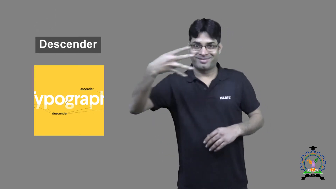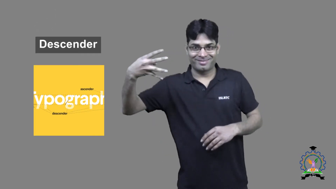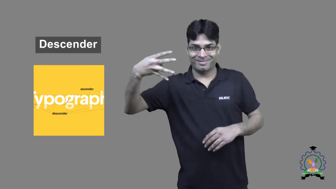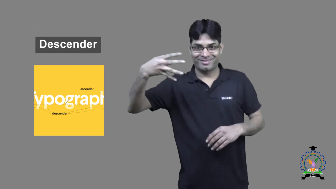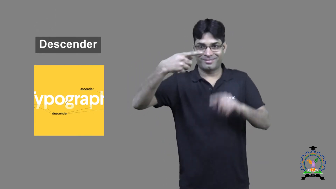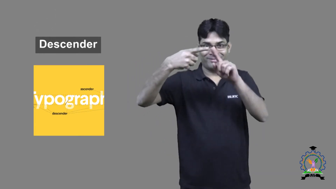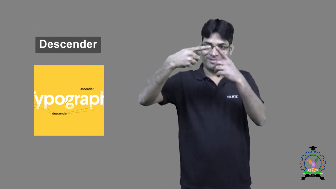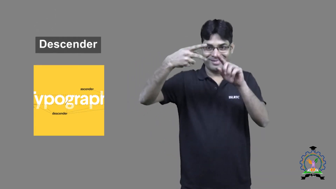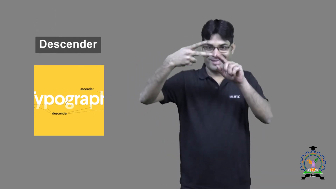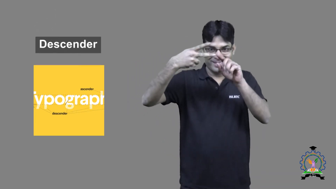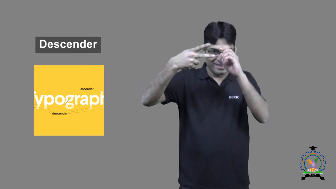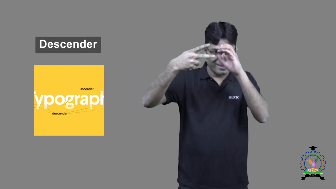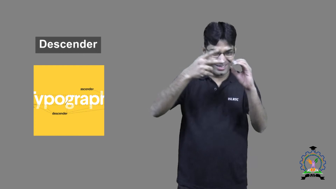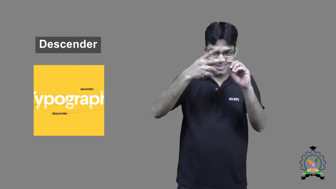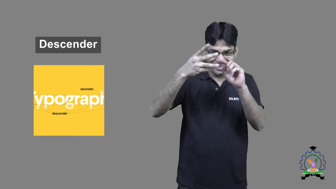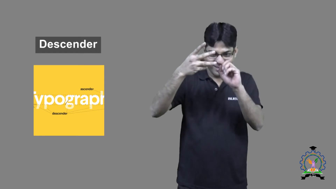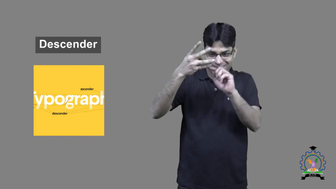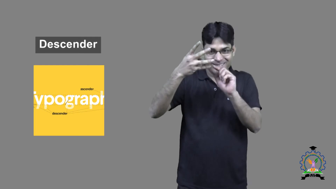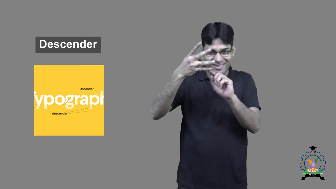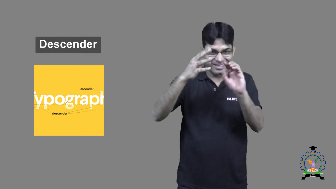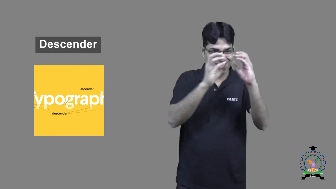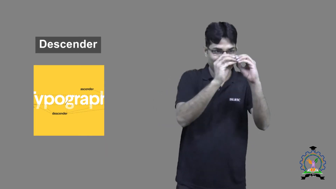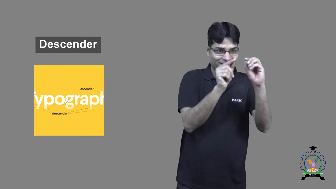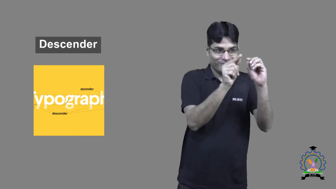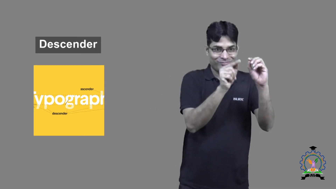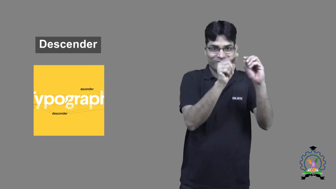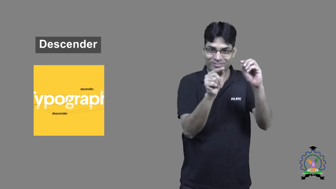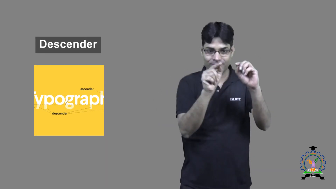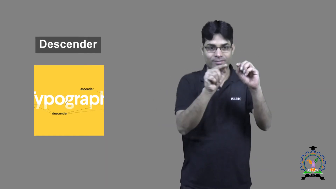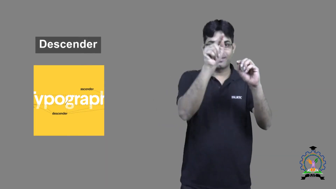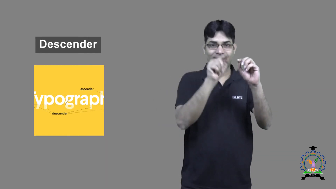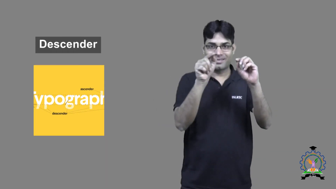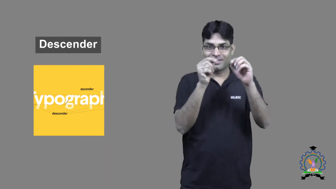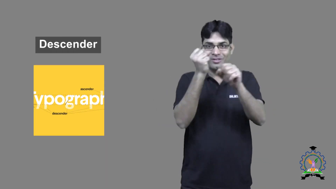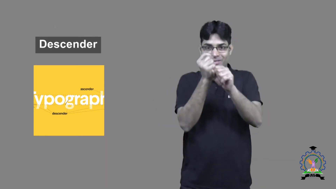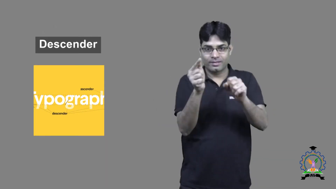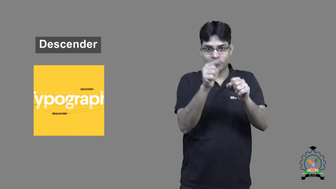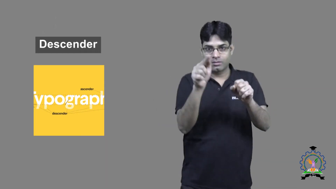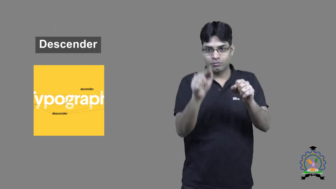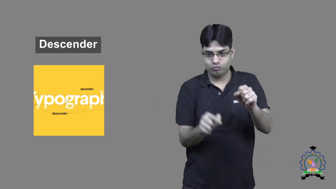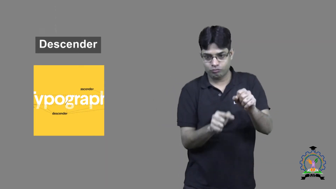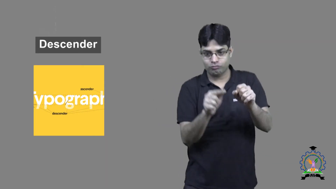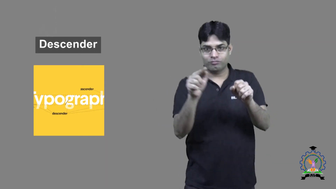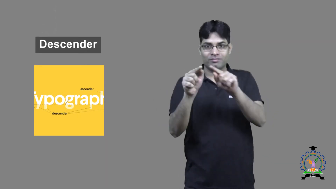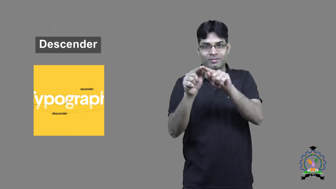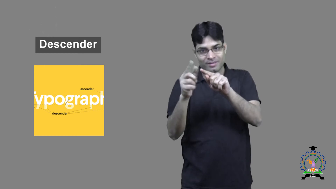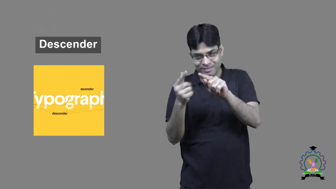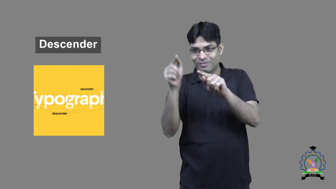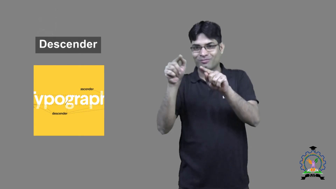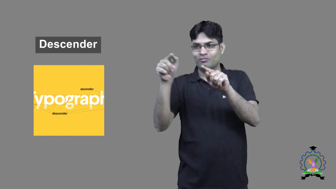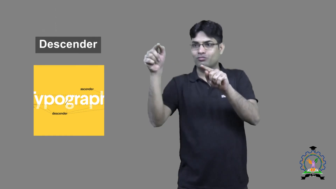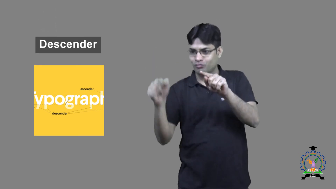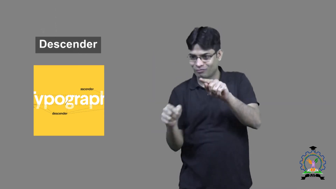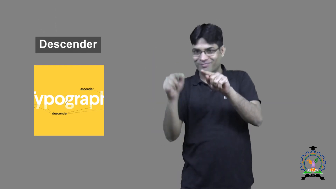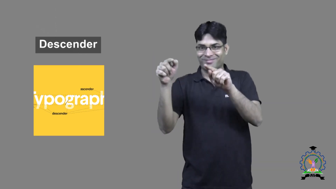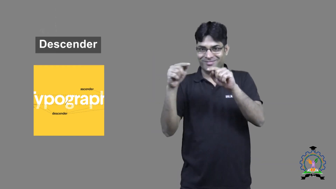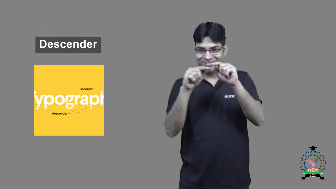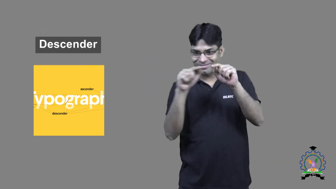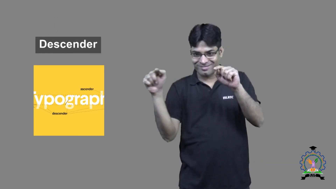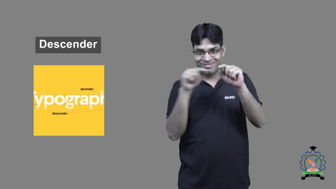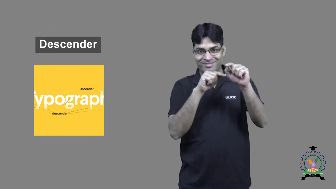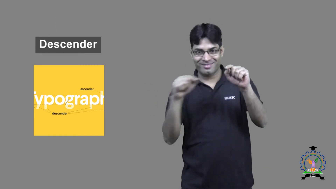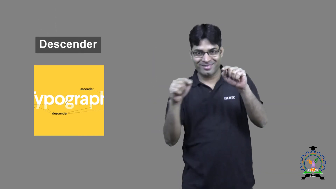Descender